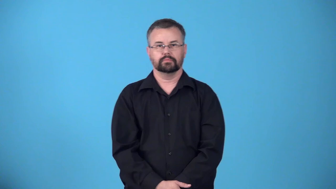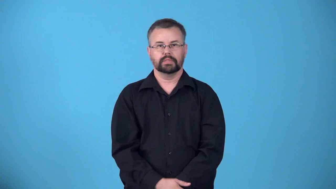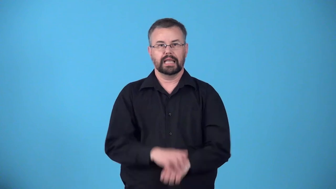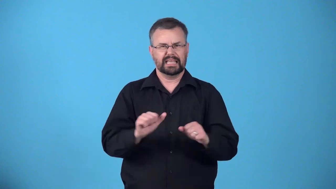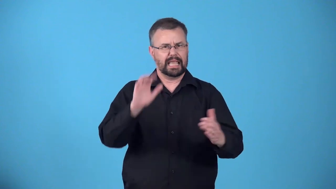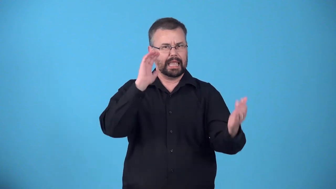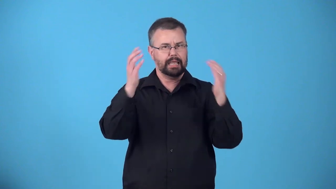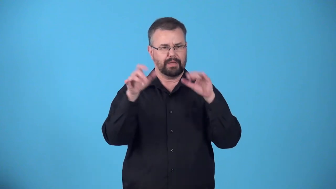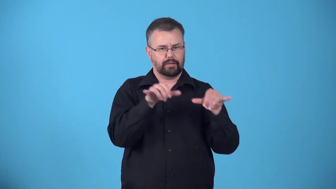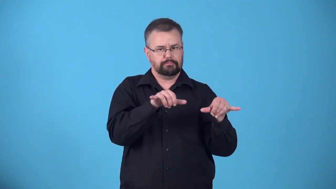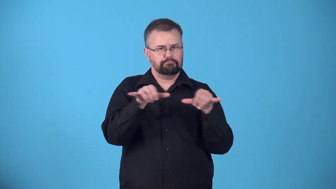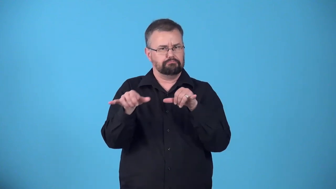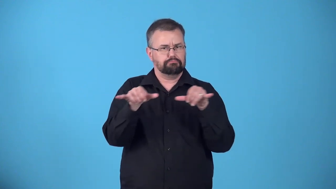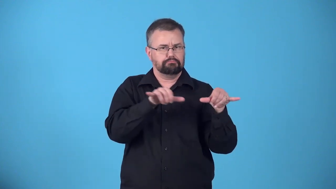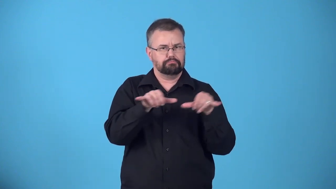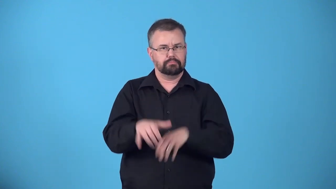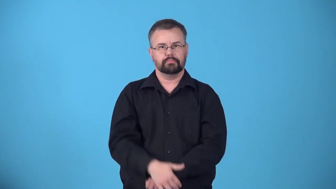apples for apples